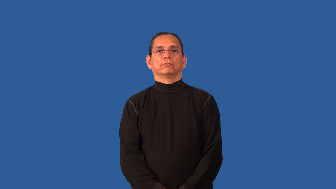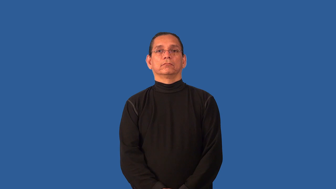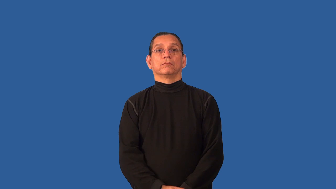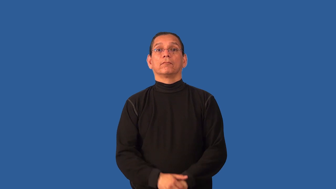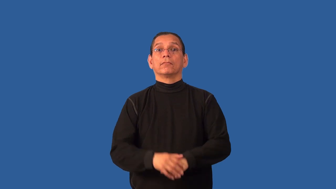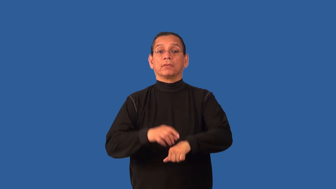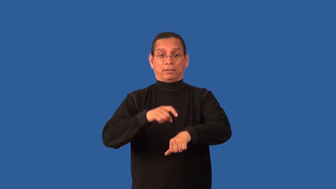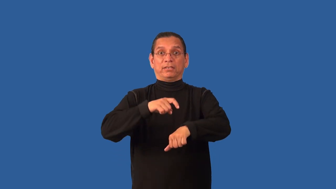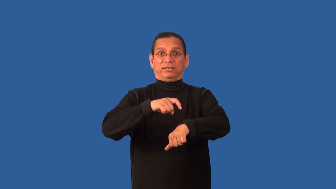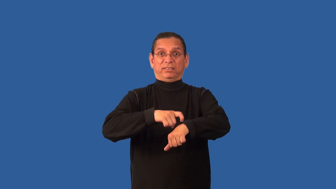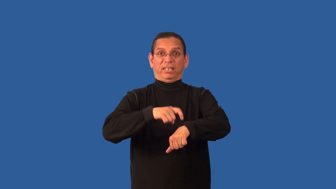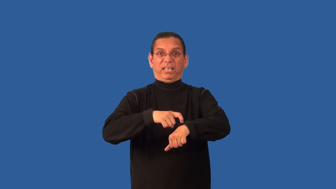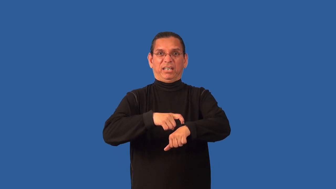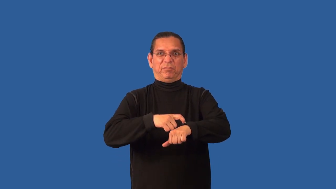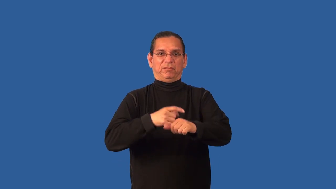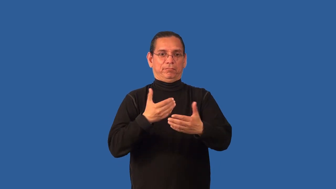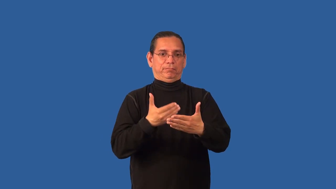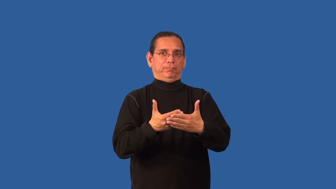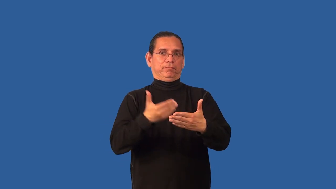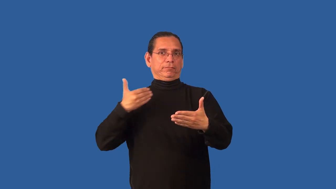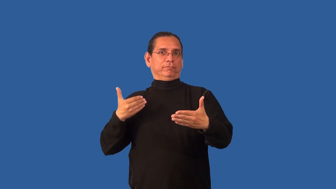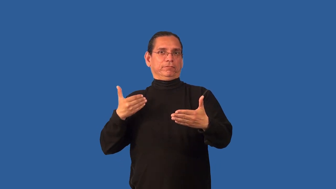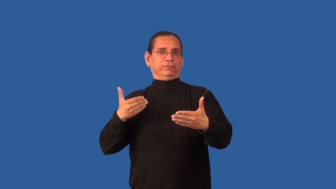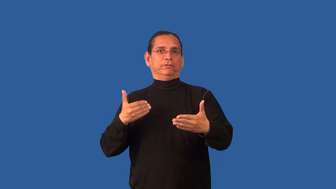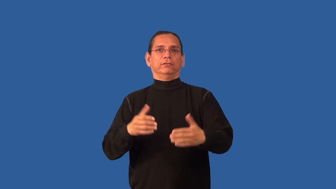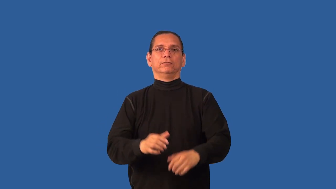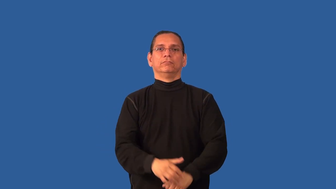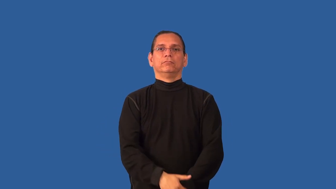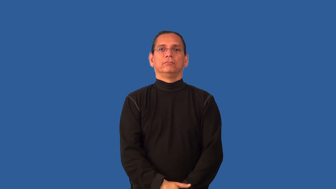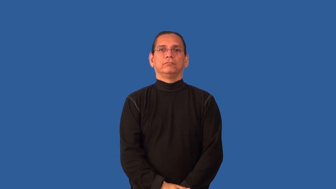precede,antecede,ahead of time